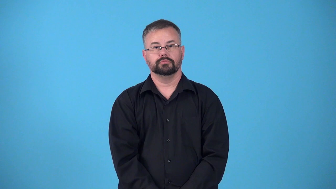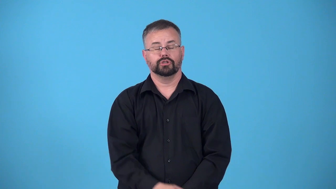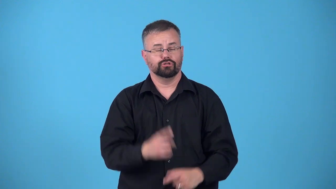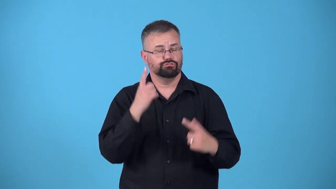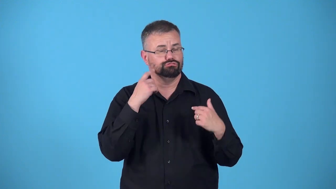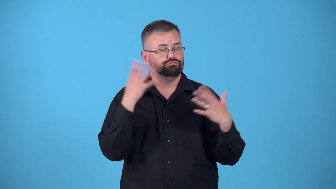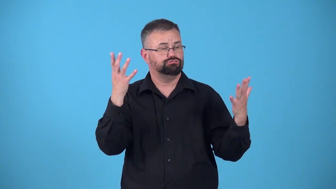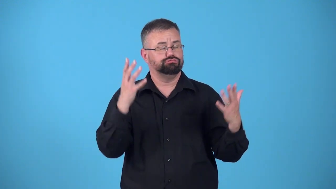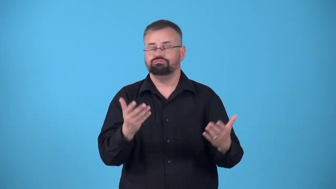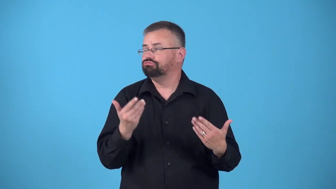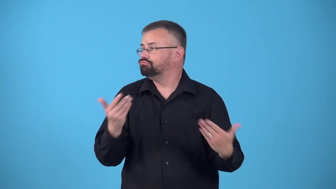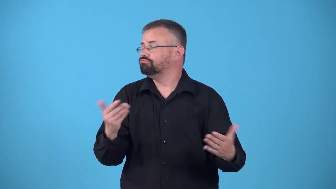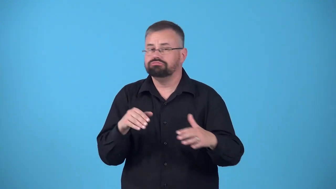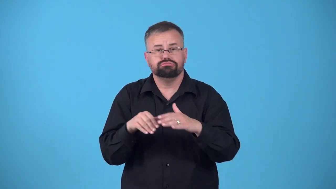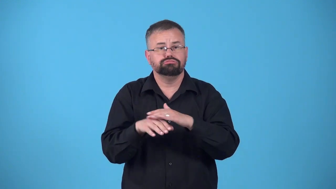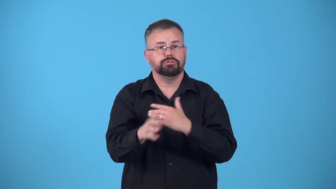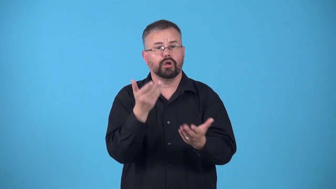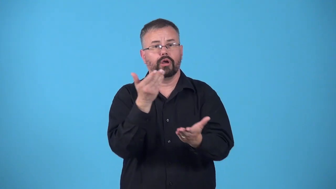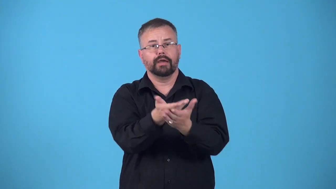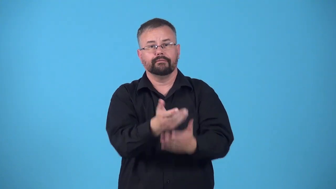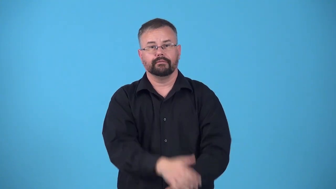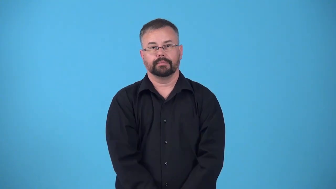waltz in